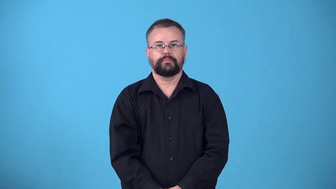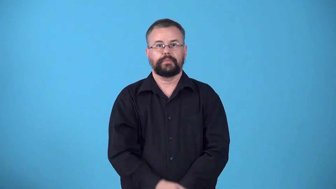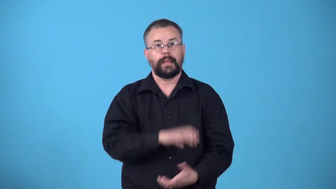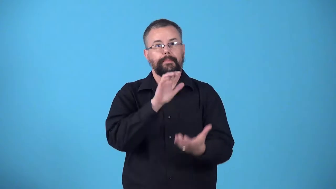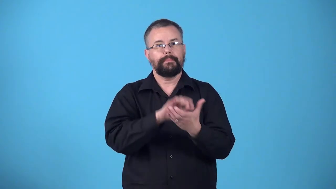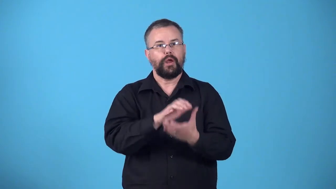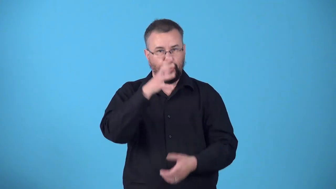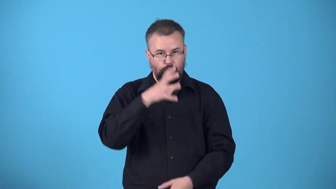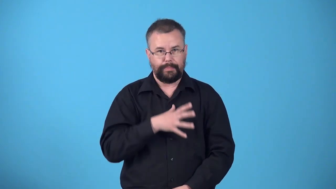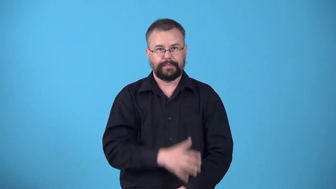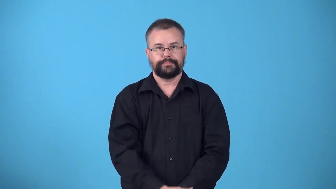wive-marry a woman